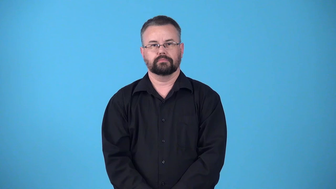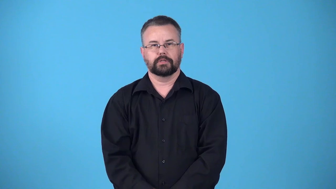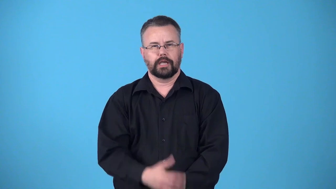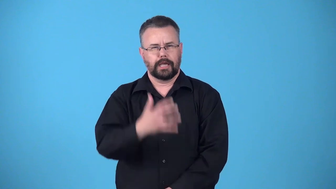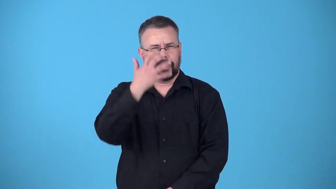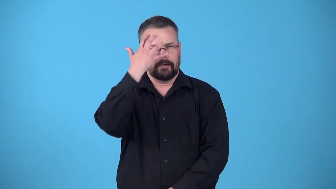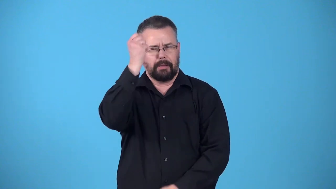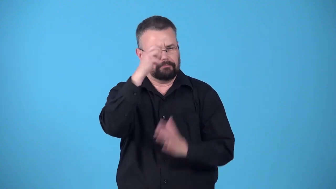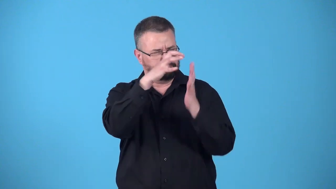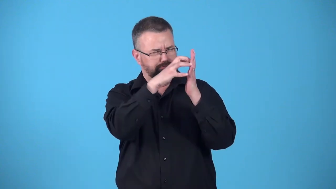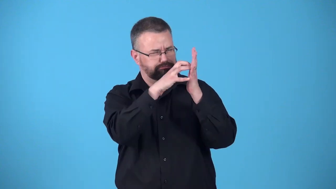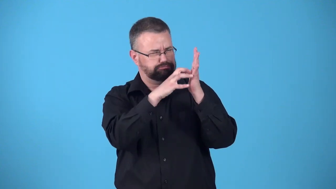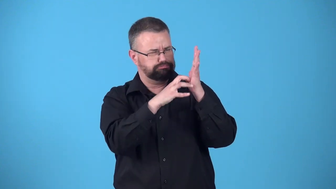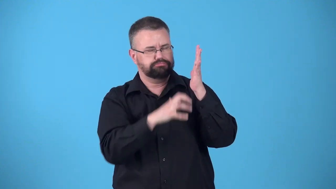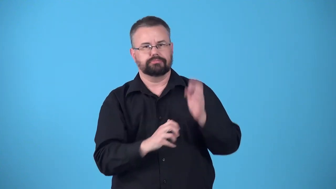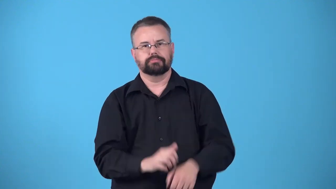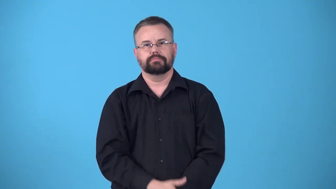by heart